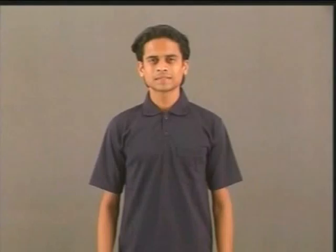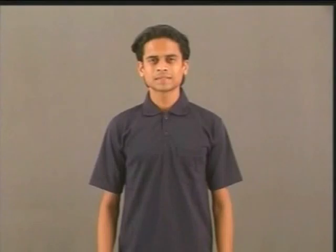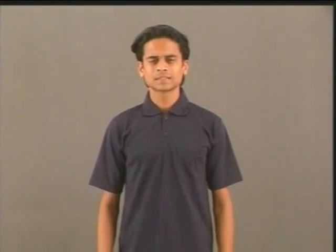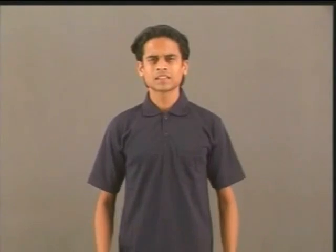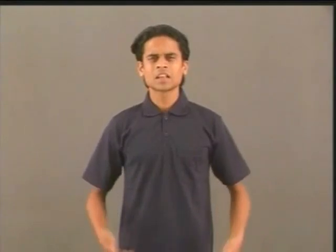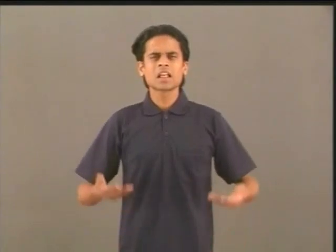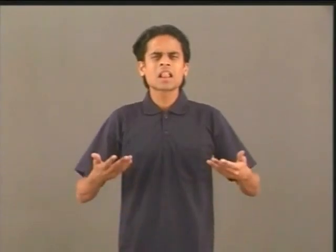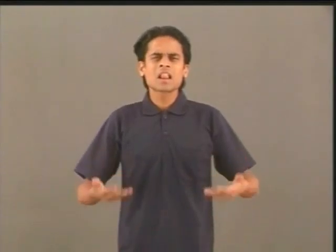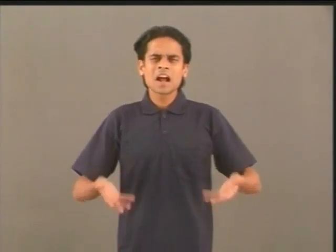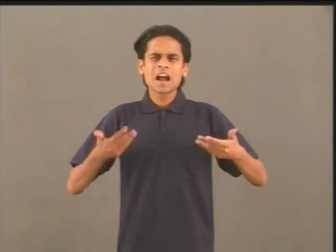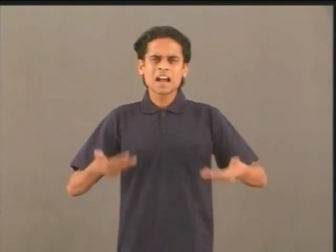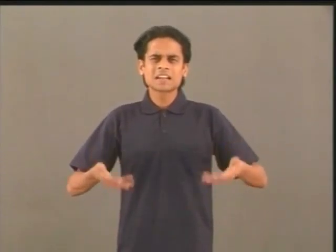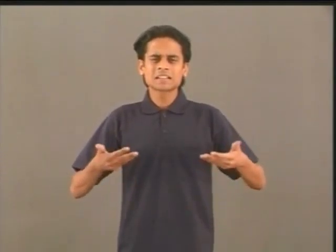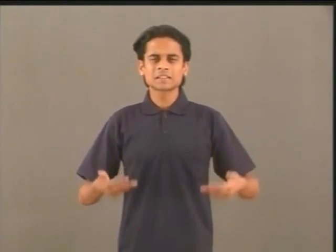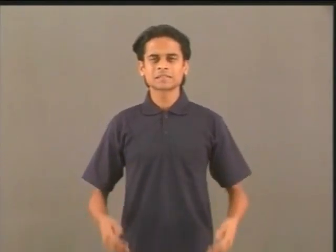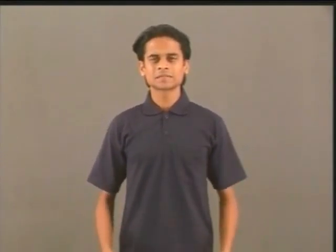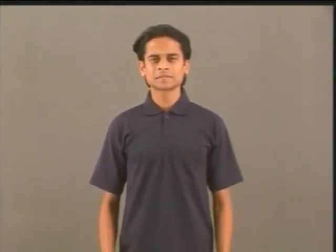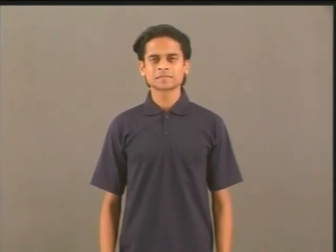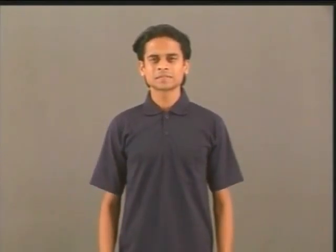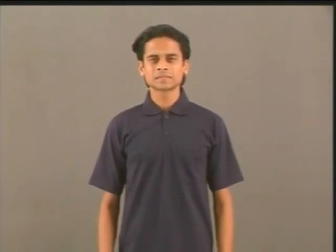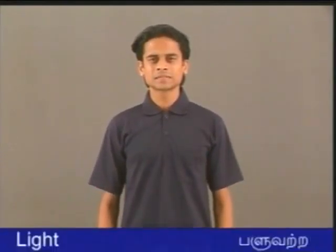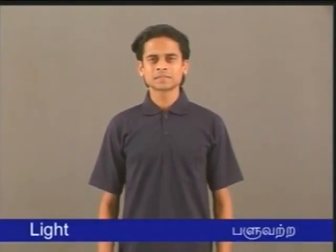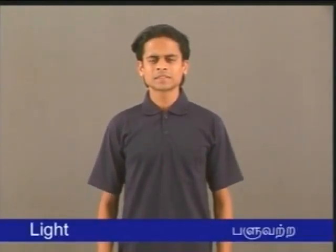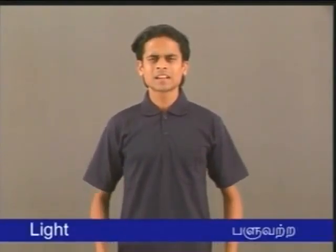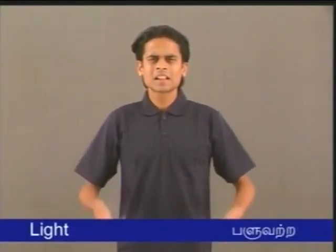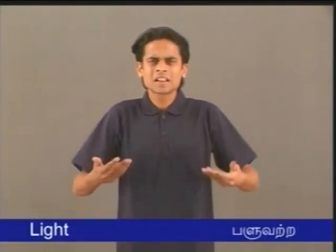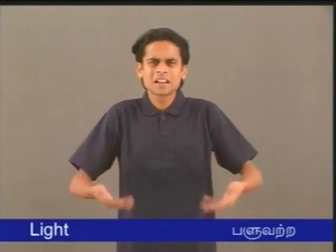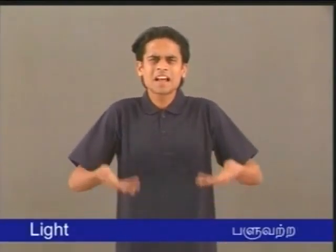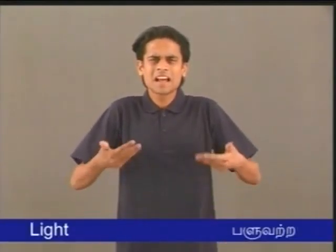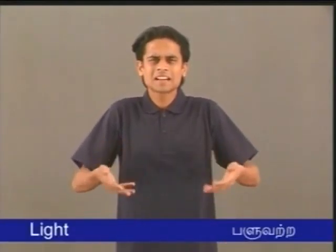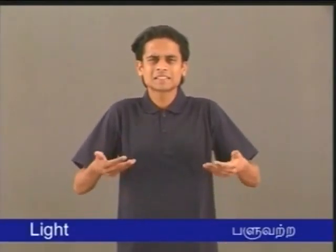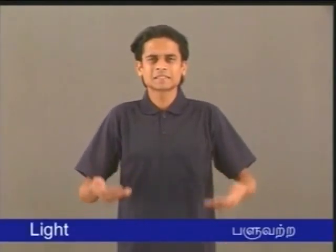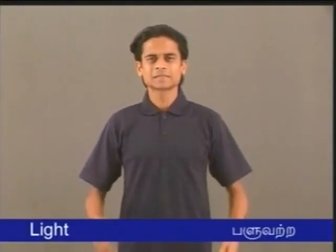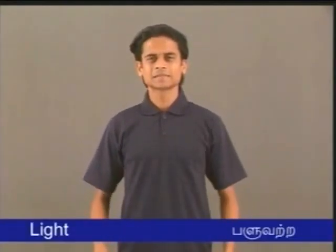light